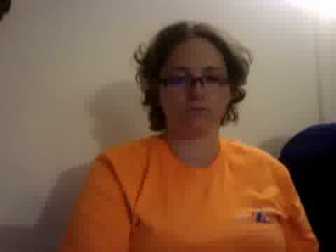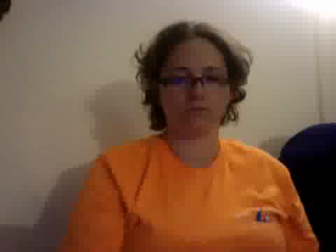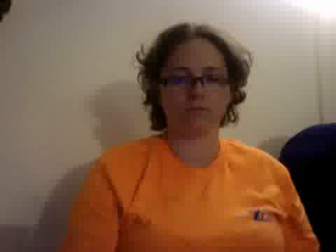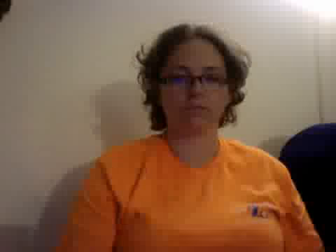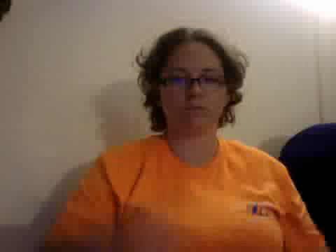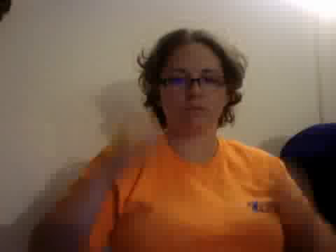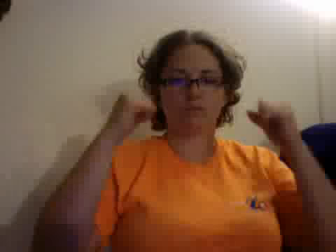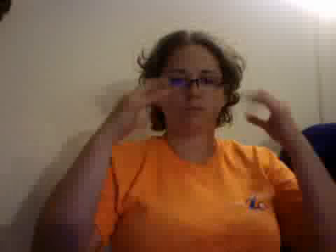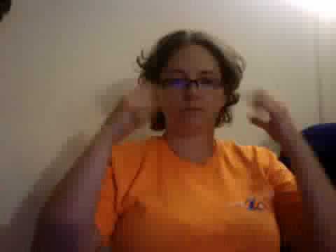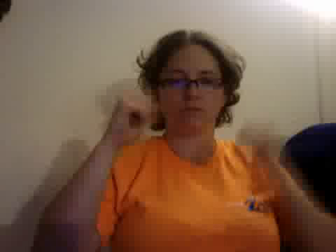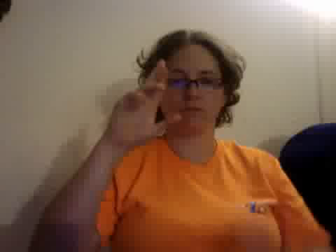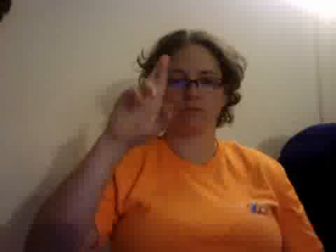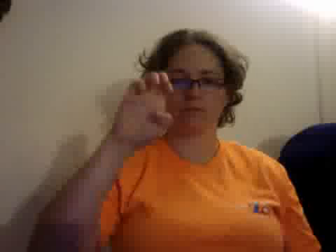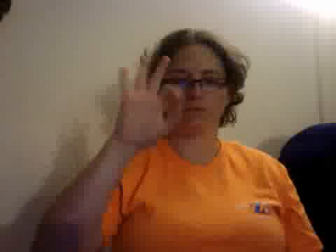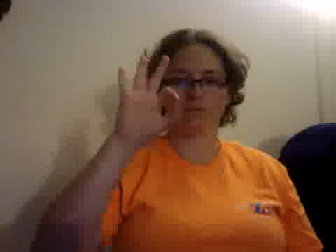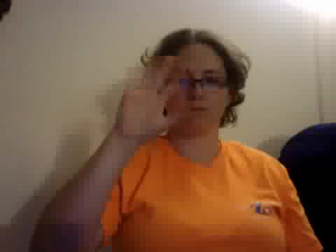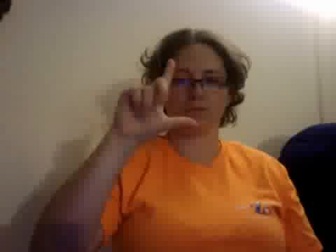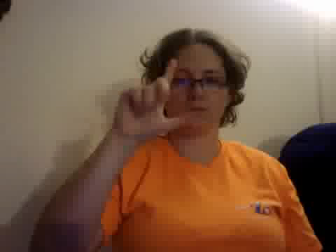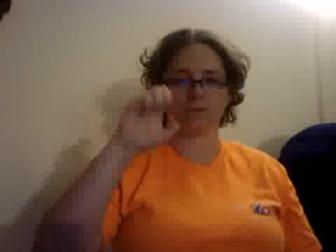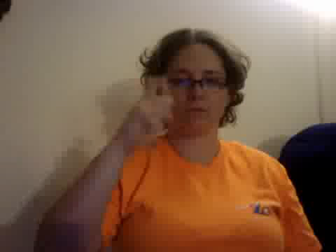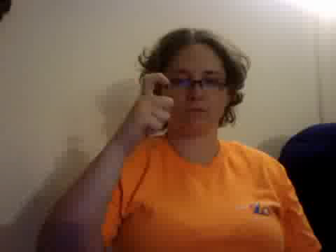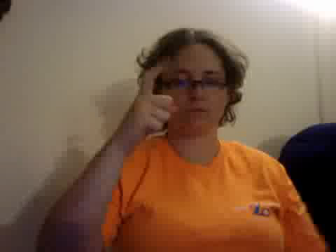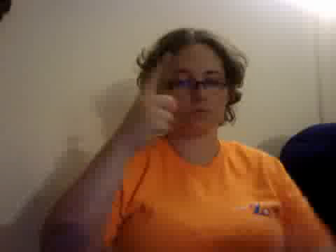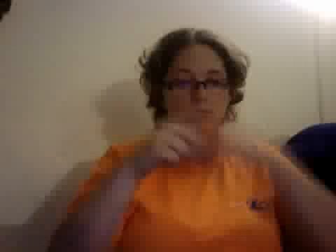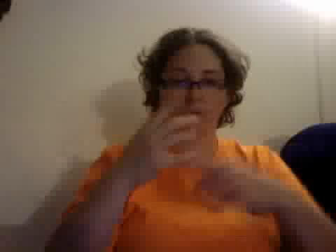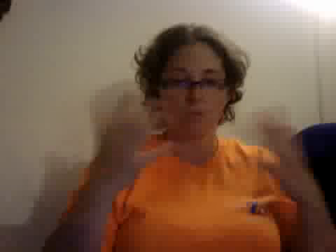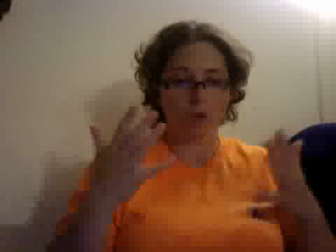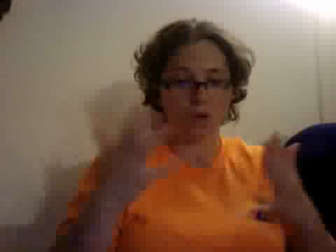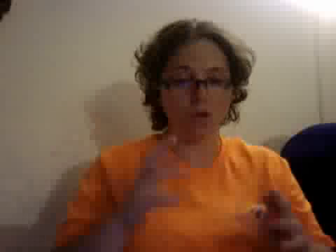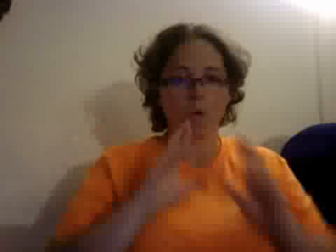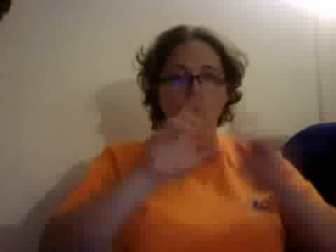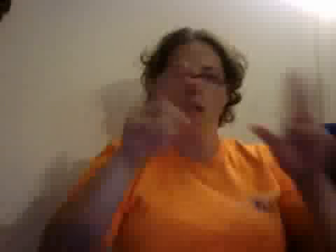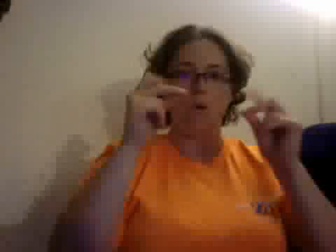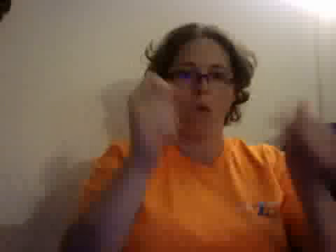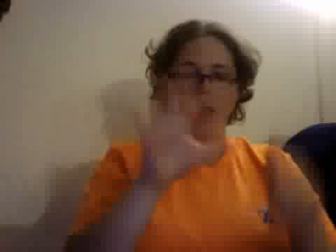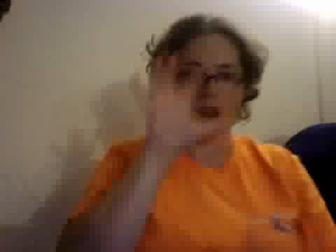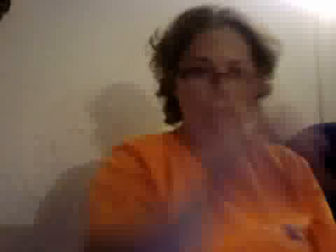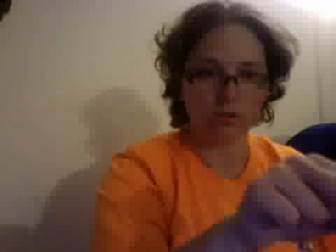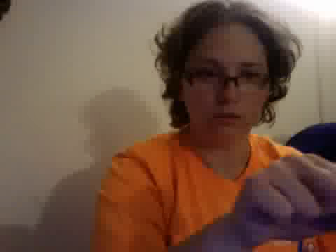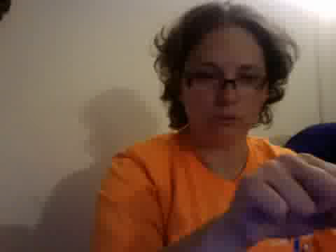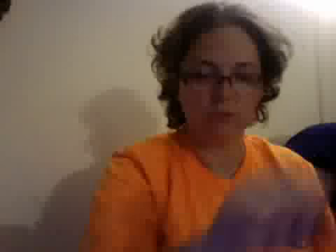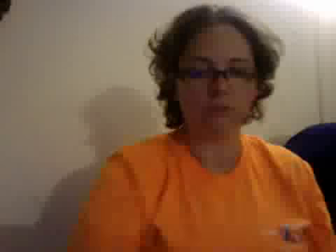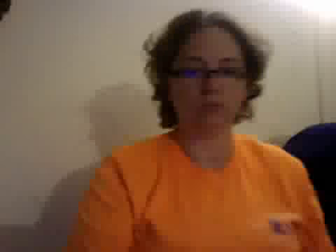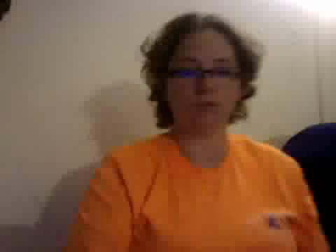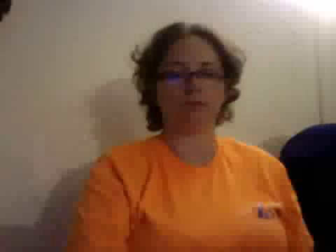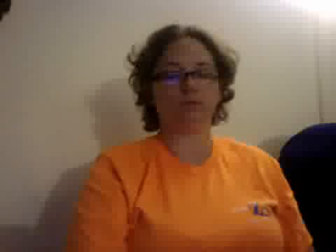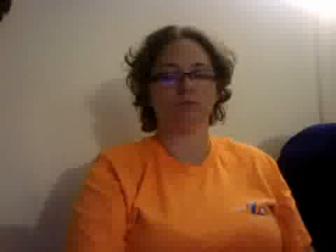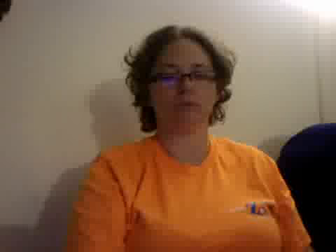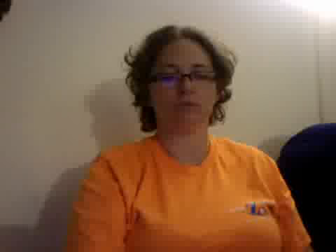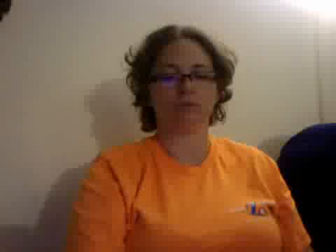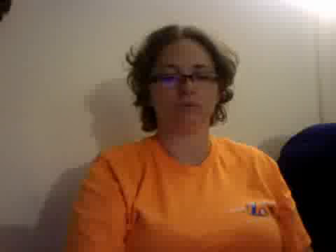Reflex